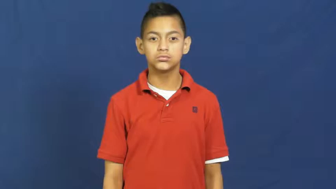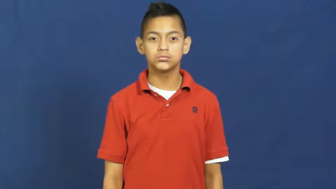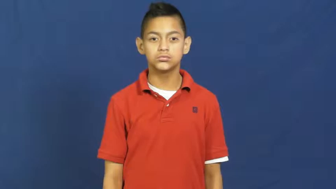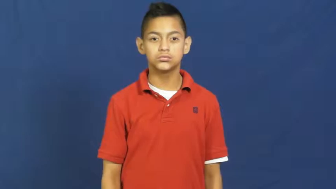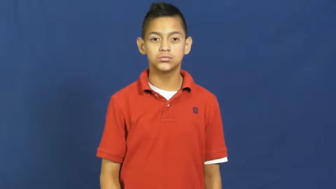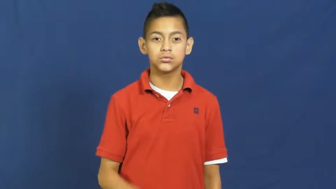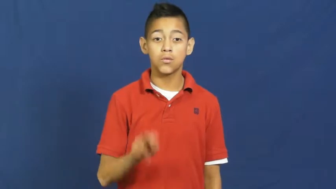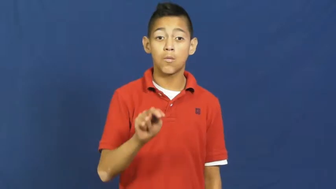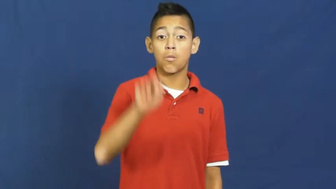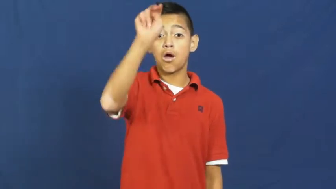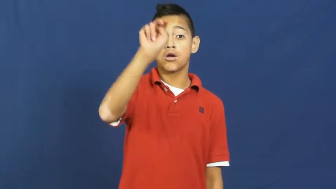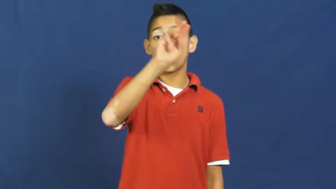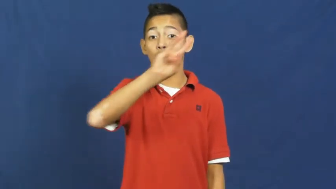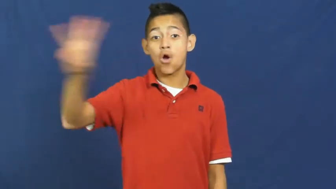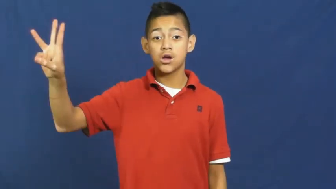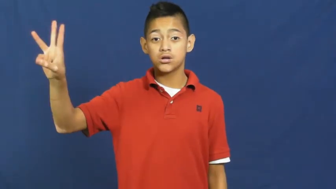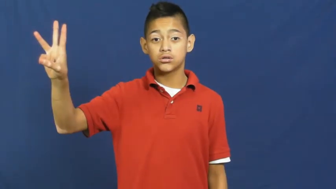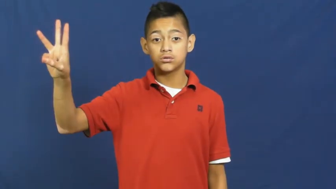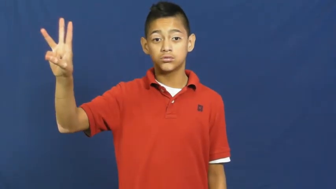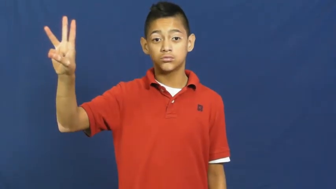northwest